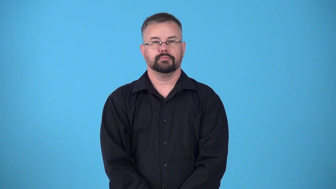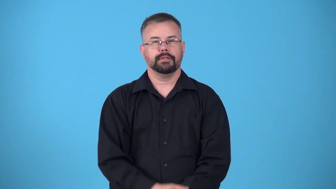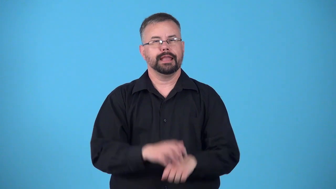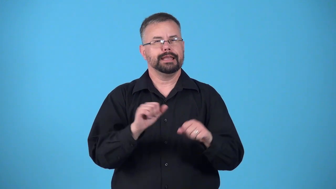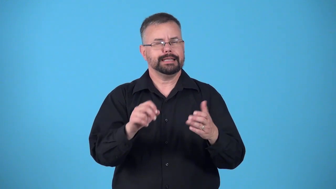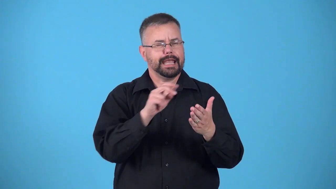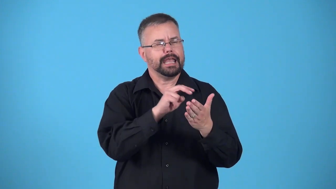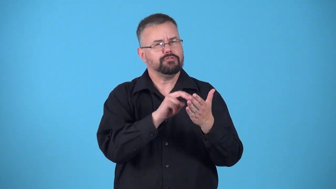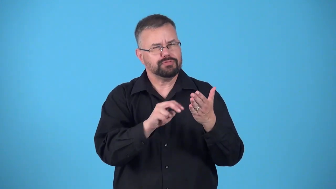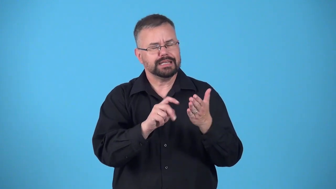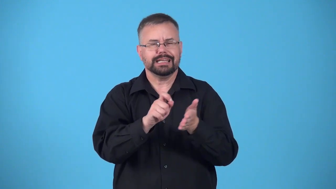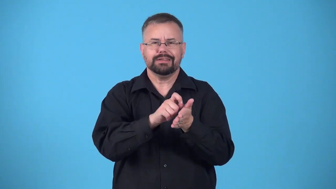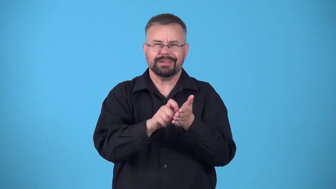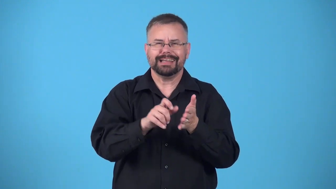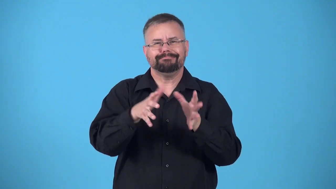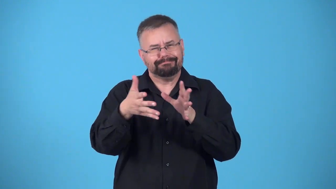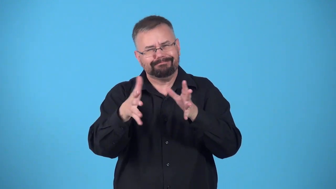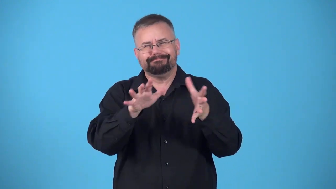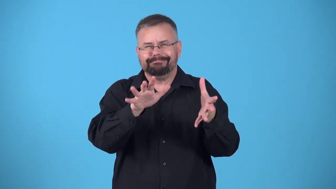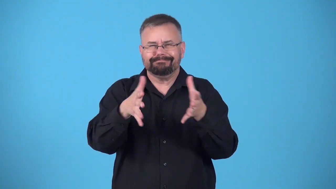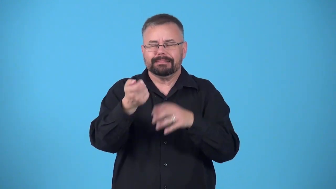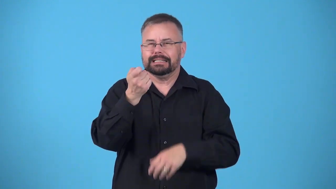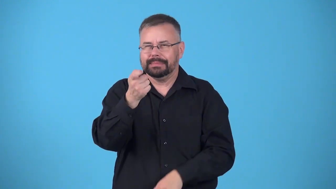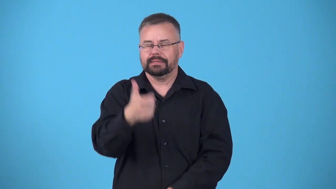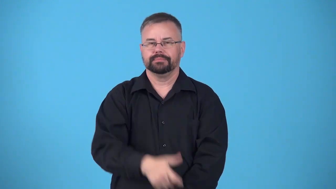semiliterate